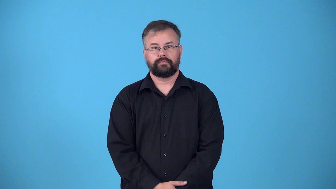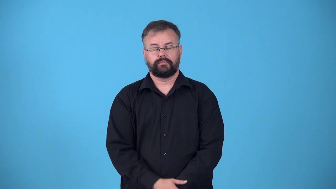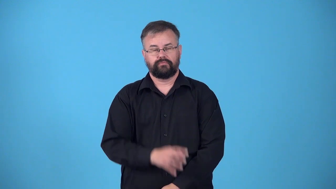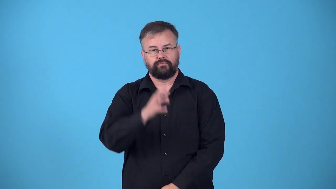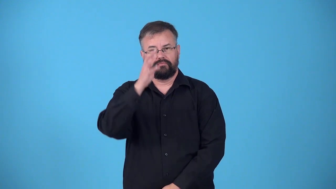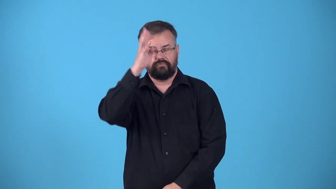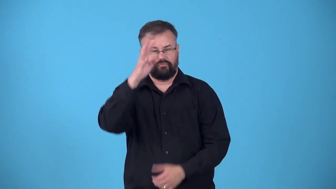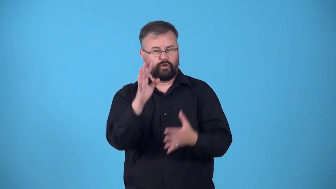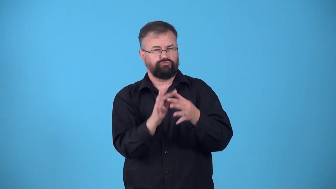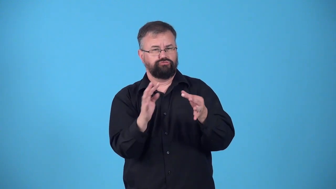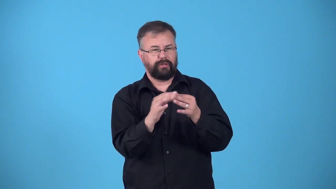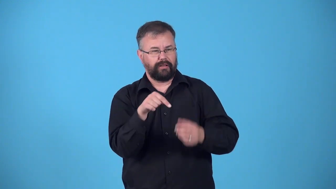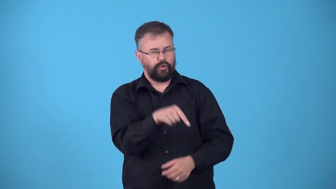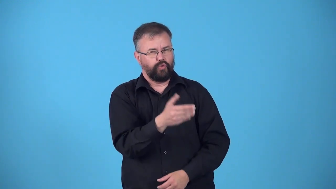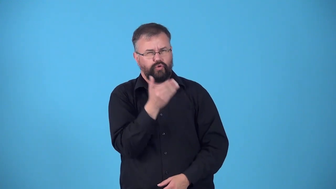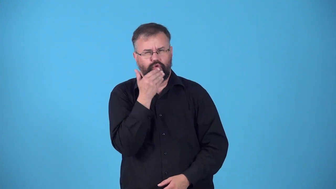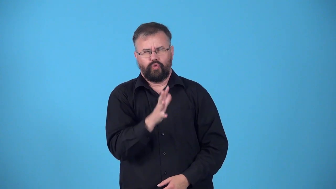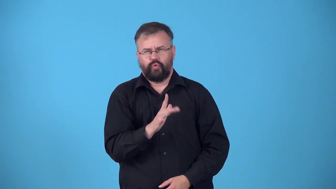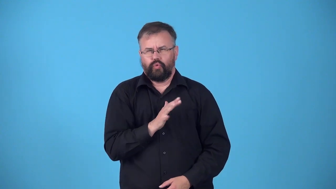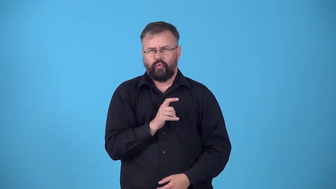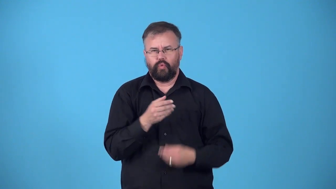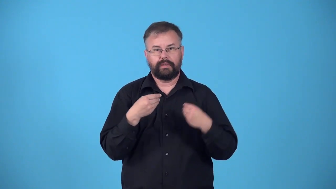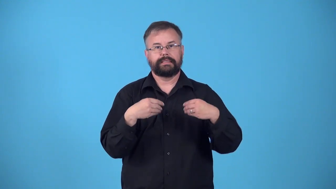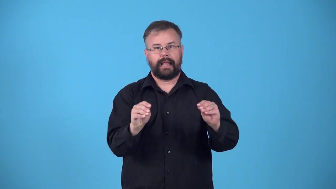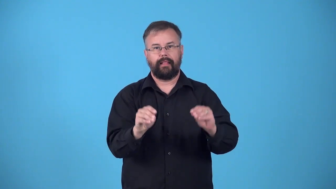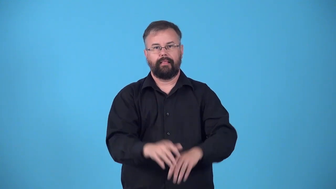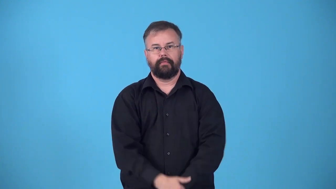palm off